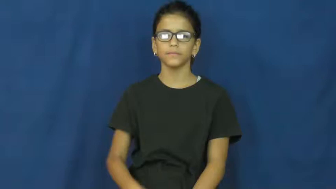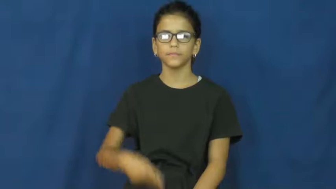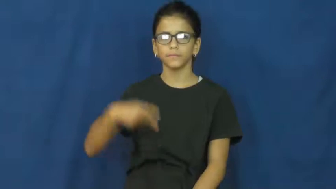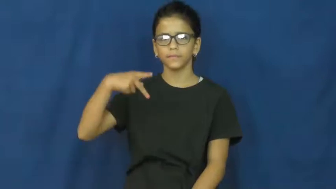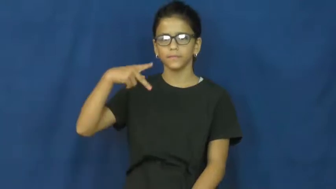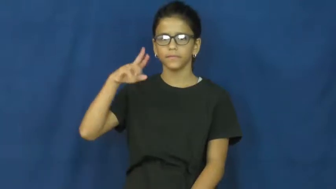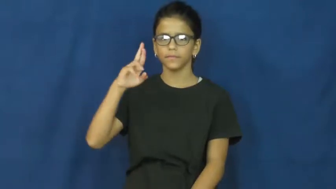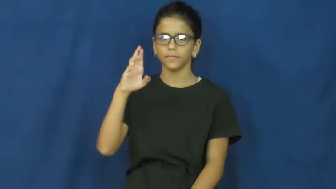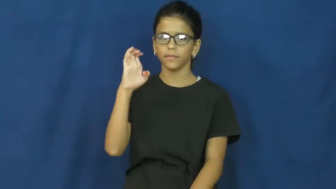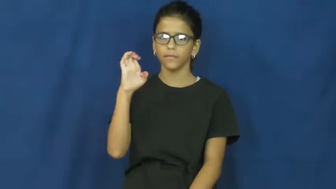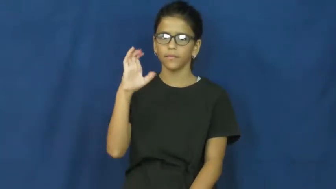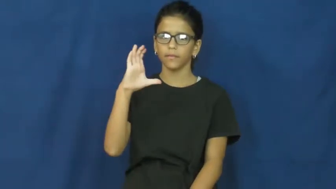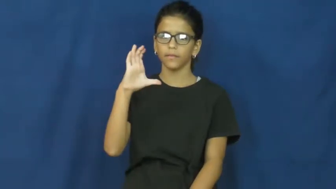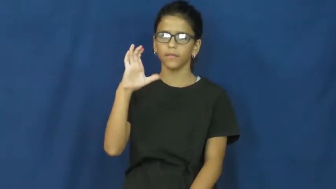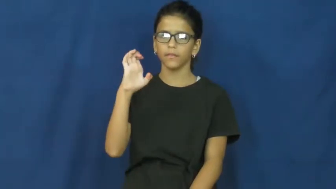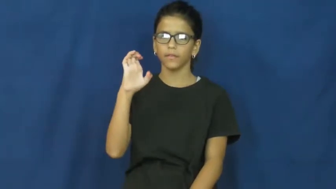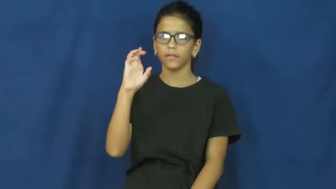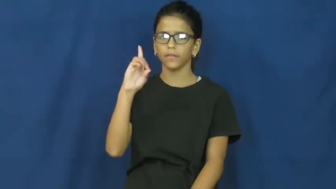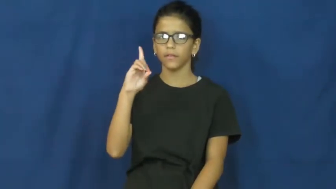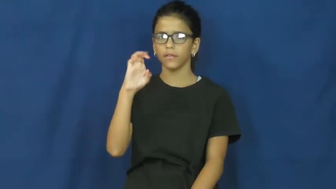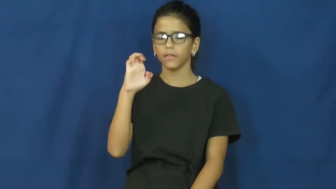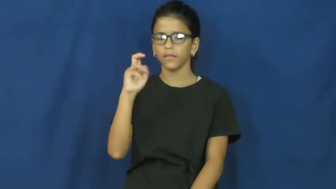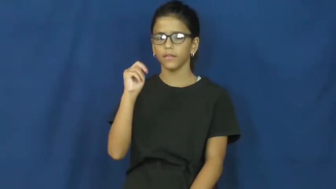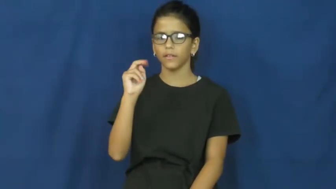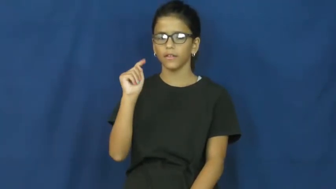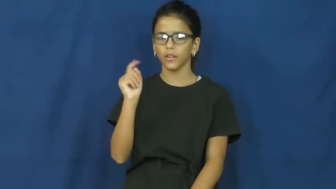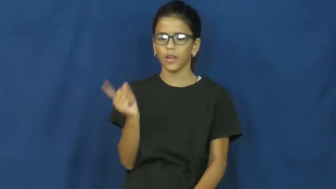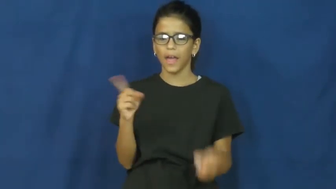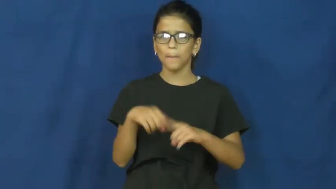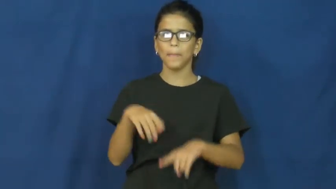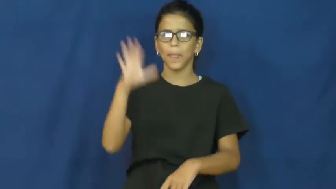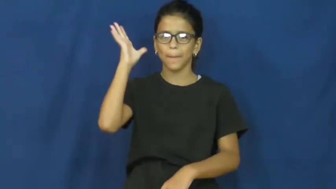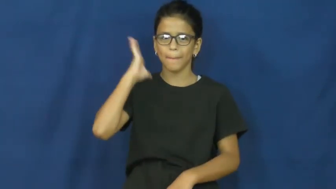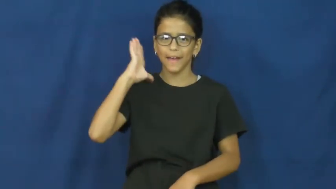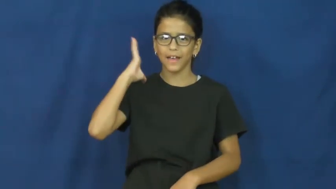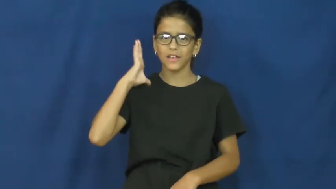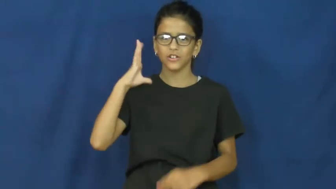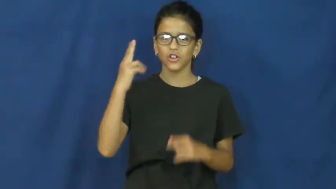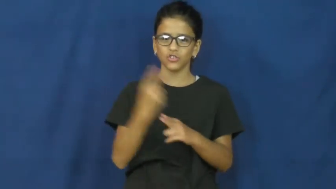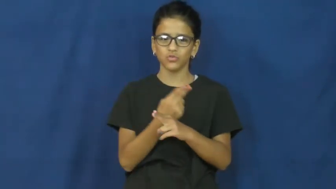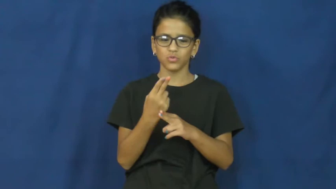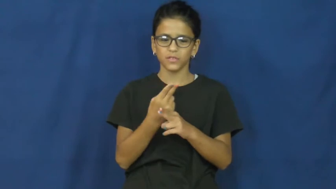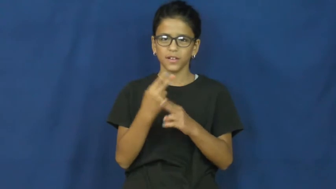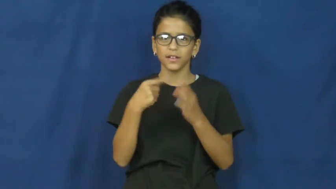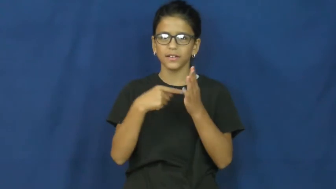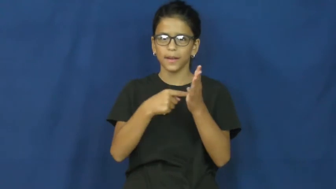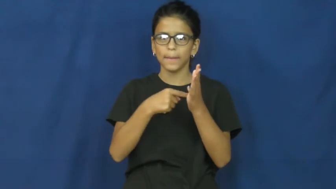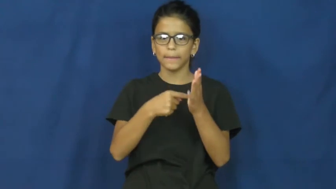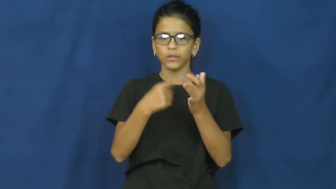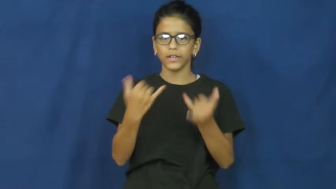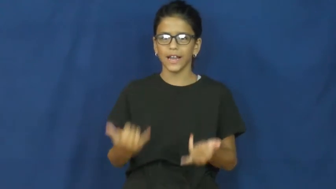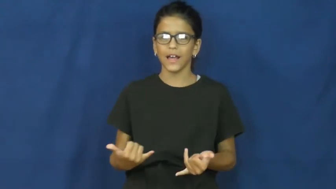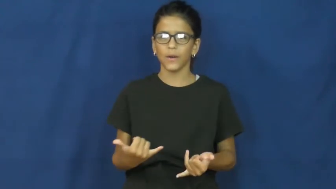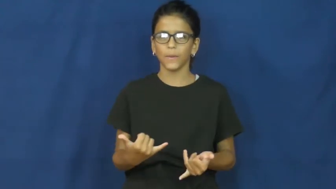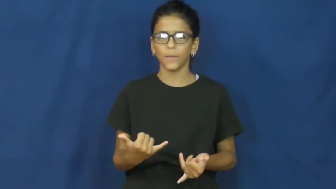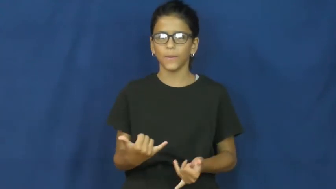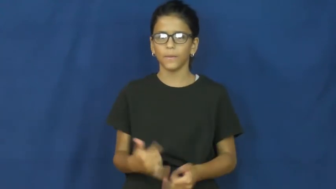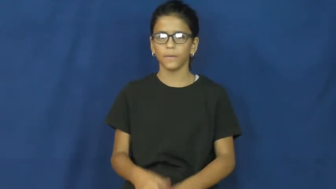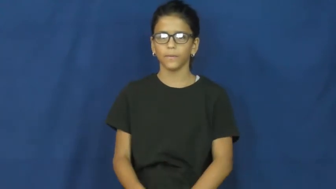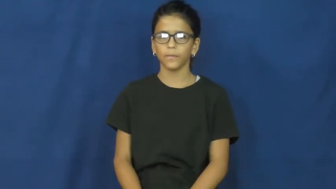precedent